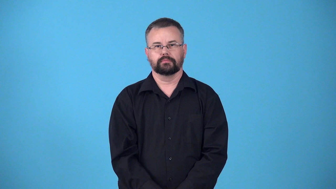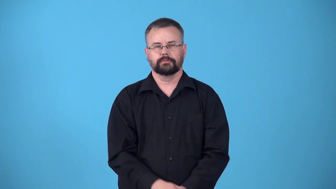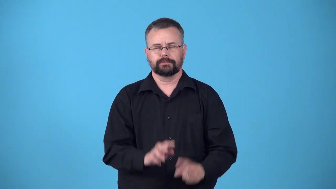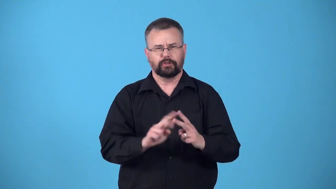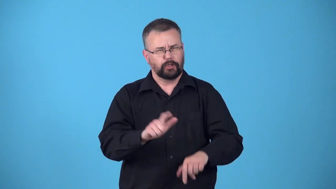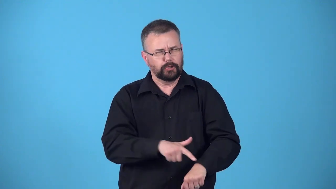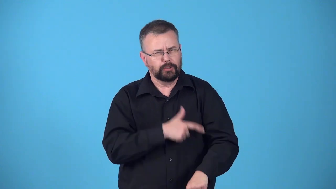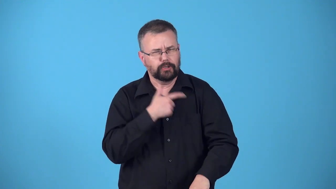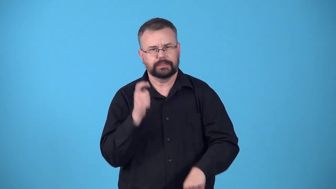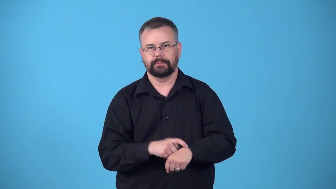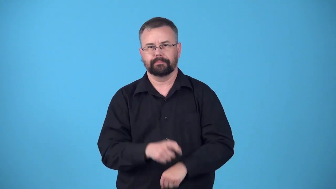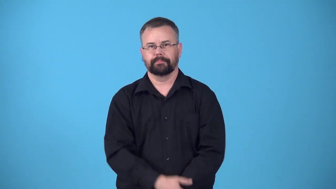donkey's years